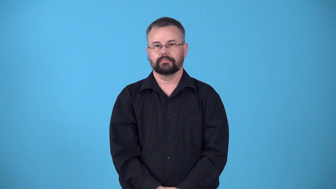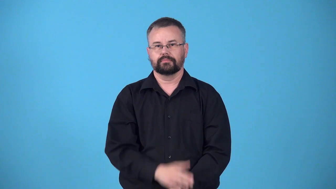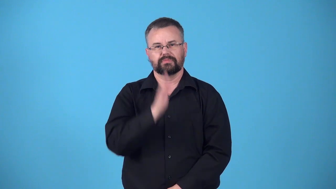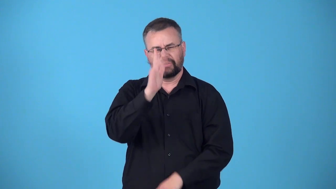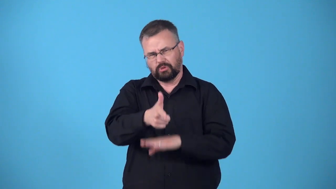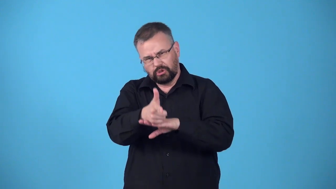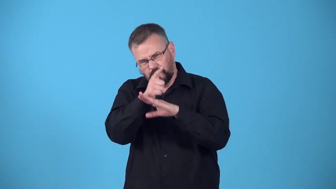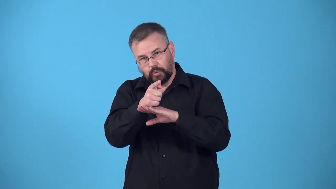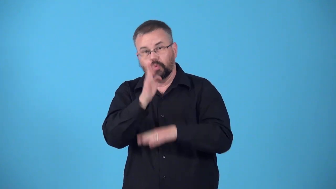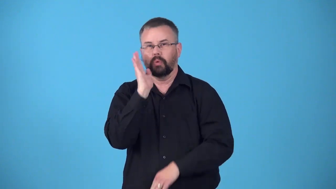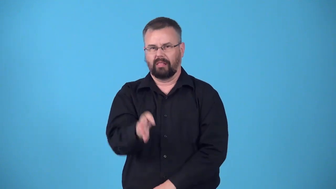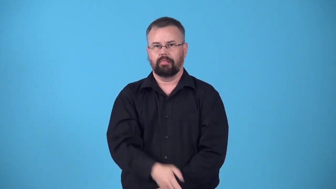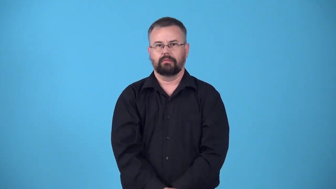eat lead!